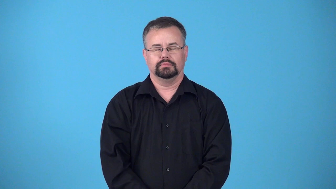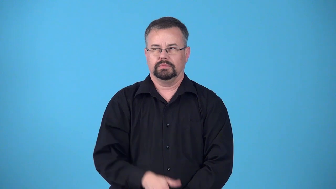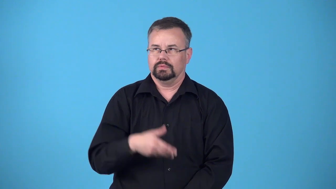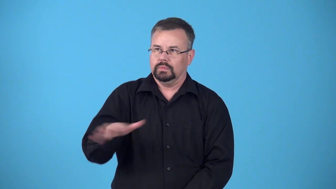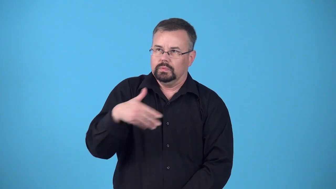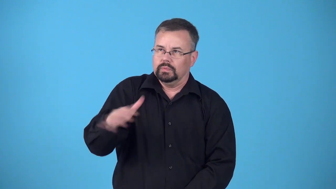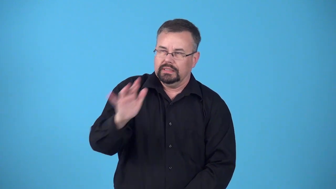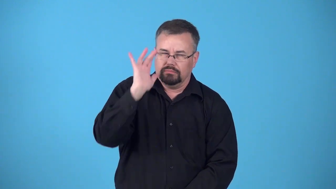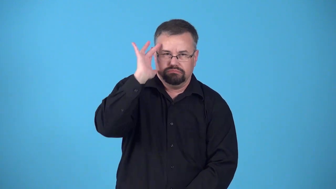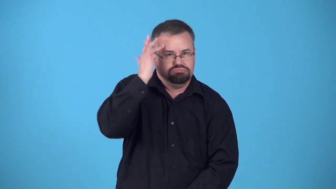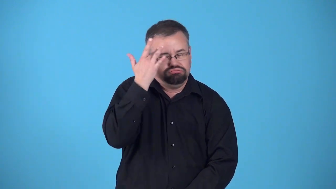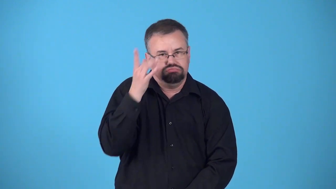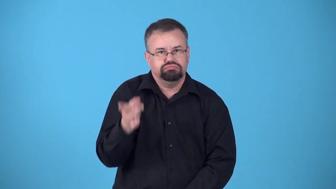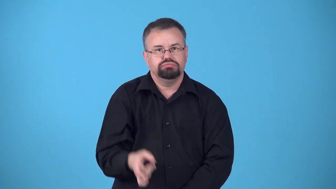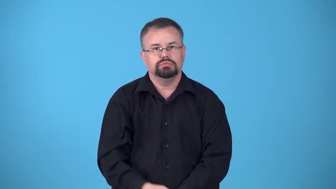get someone out of your hair